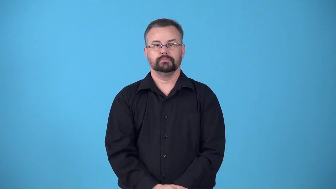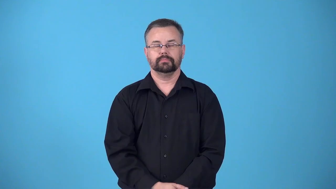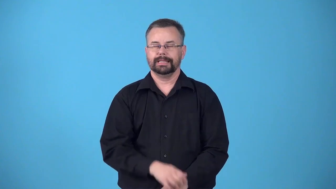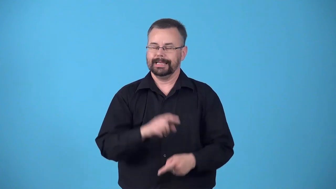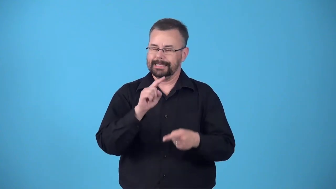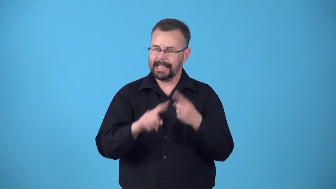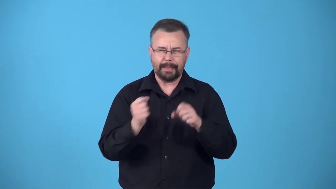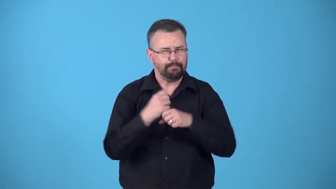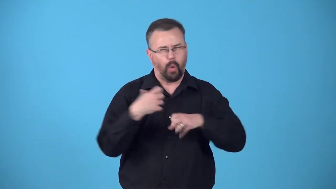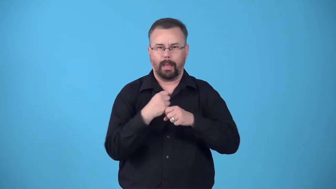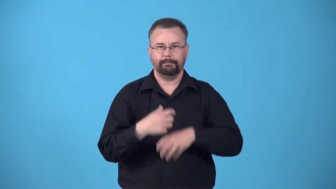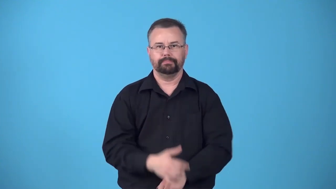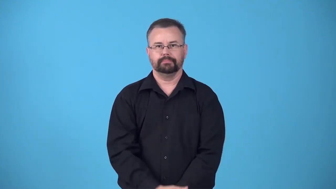bombroof-can't be destroyed by bomb